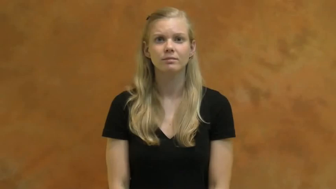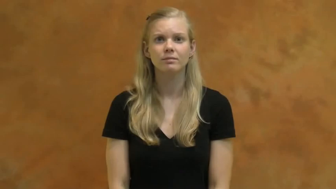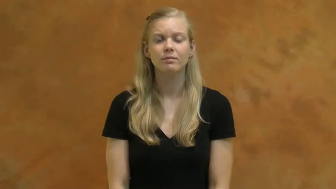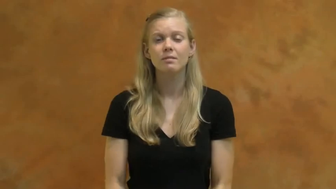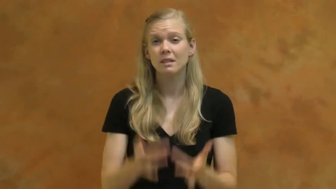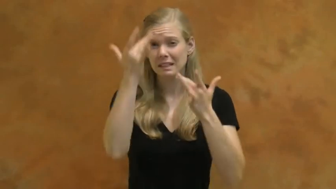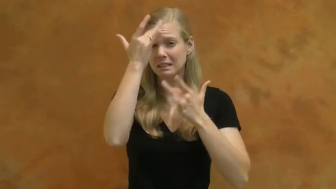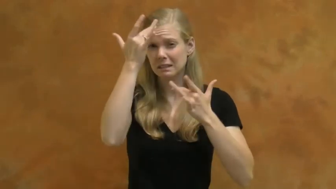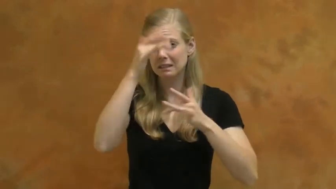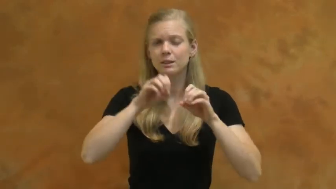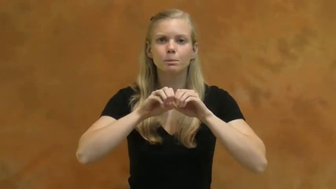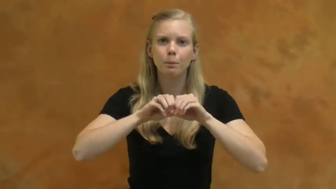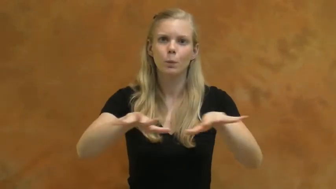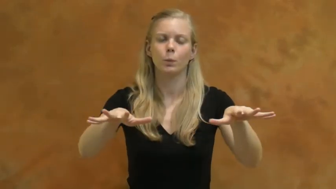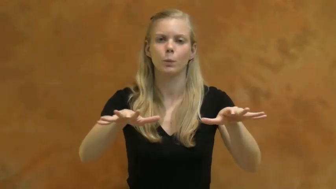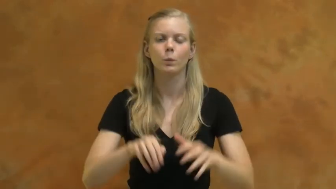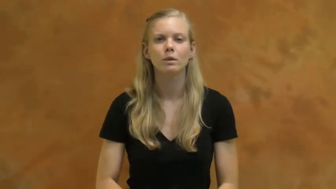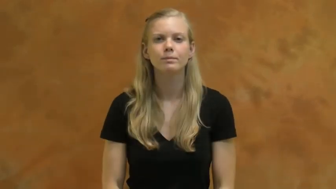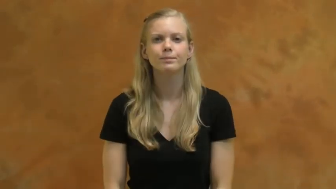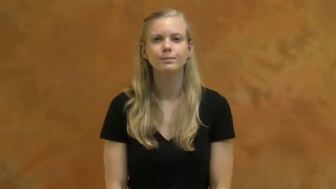infection